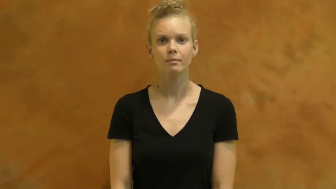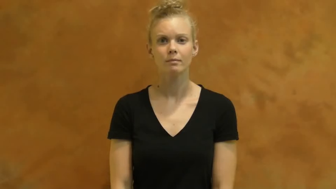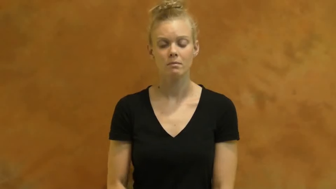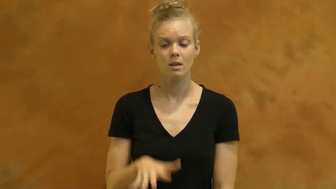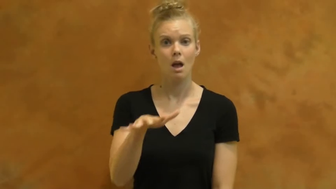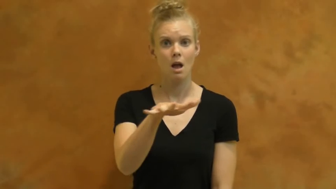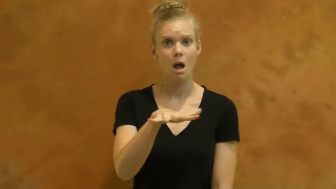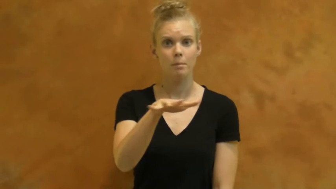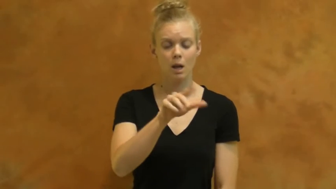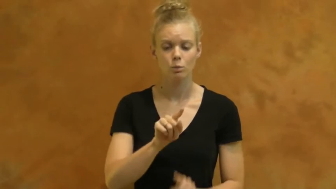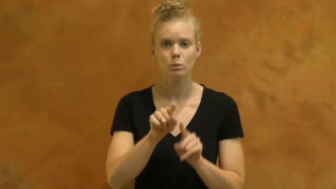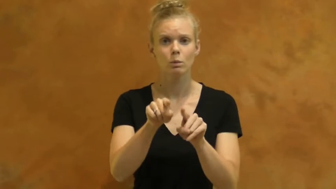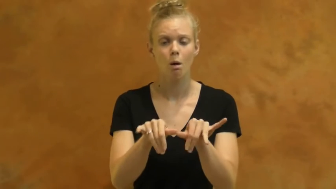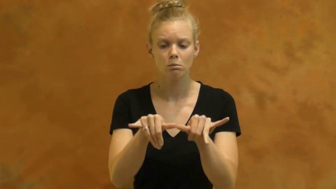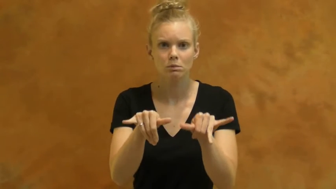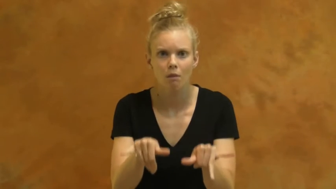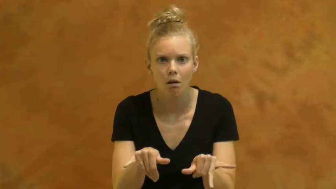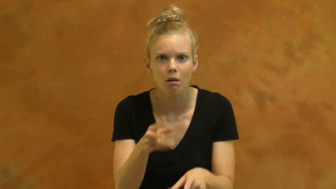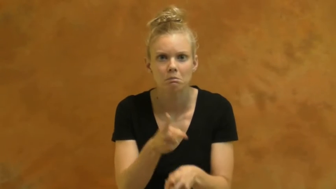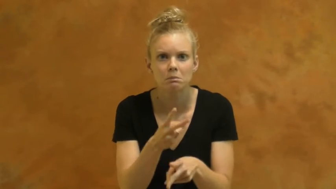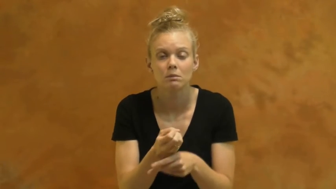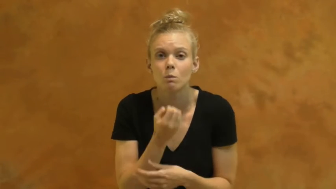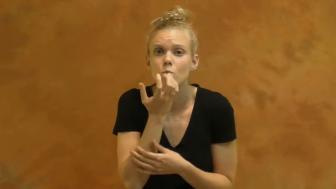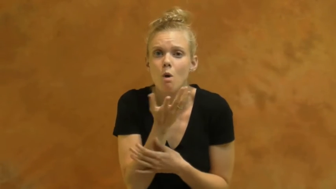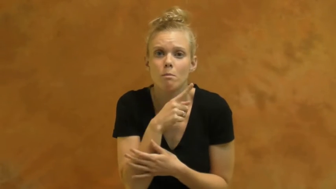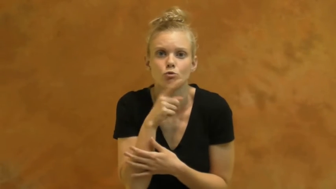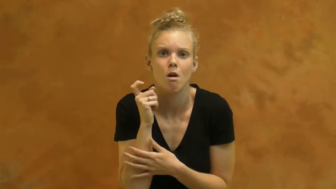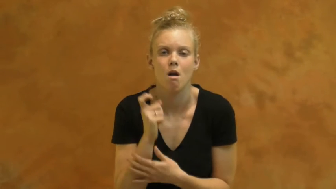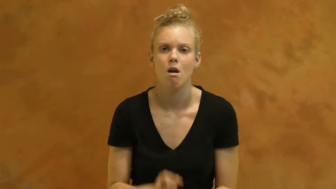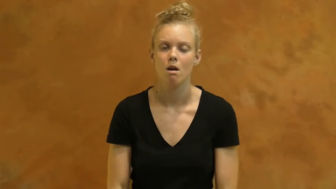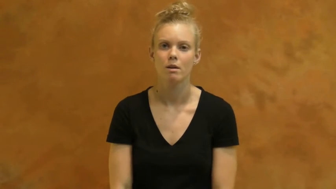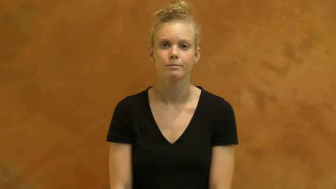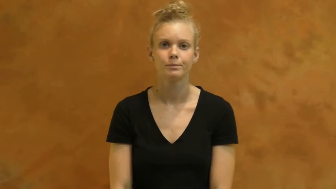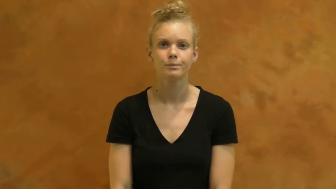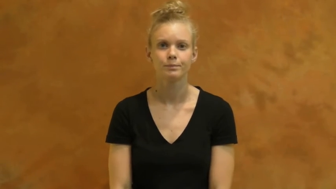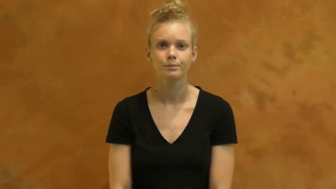shelter-refuge